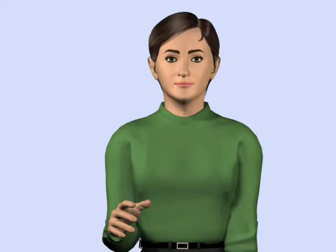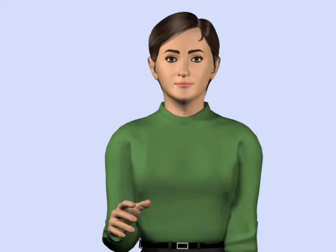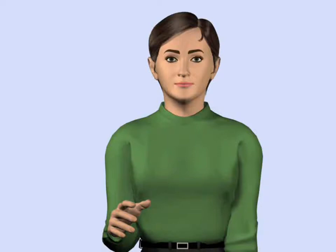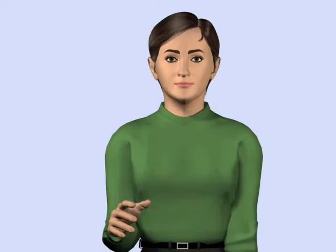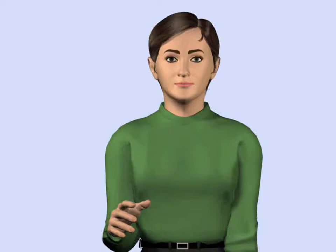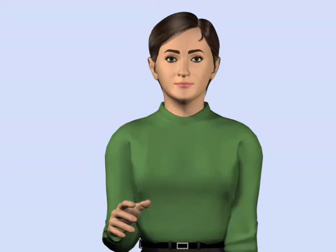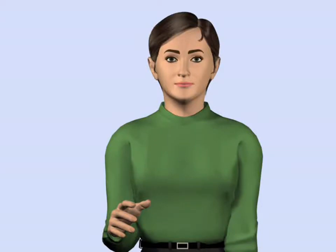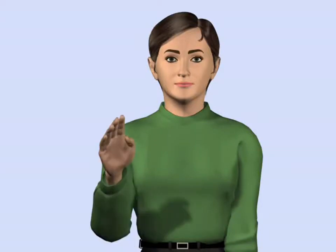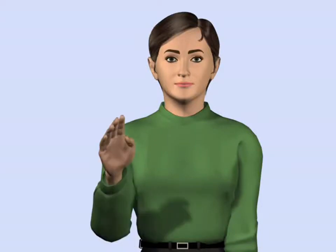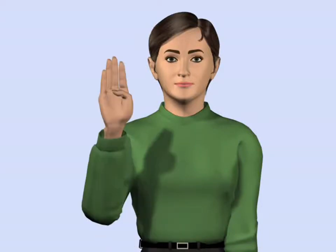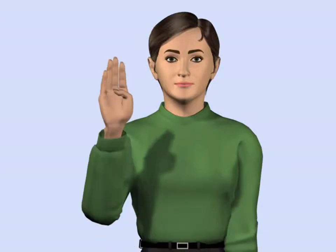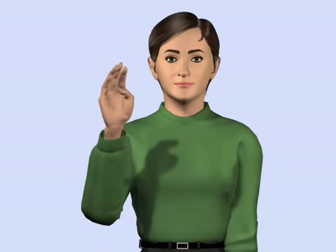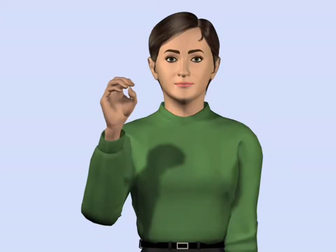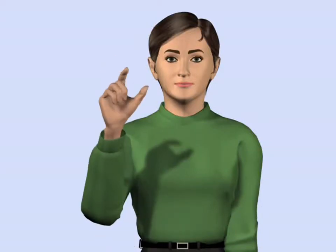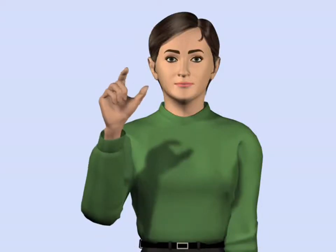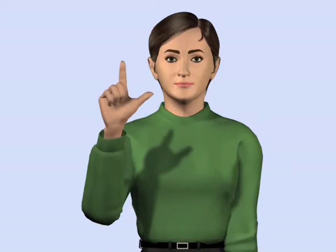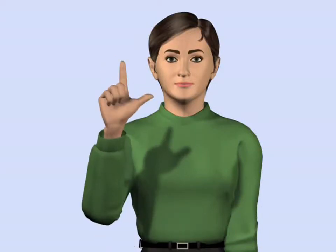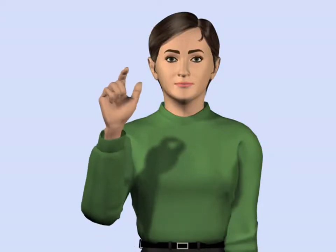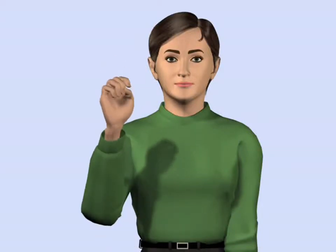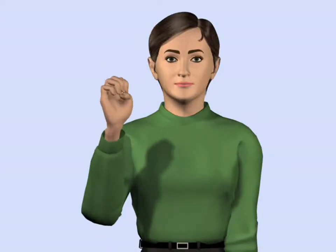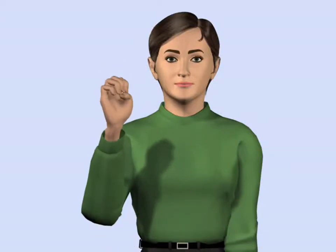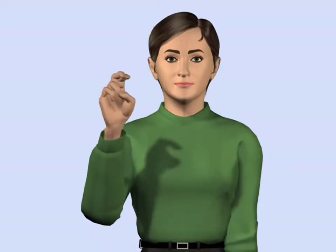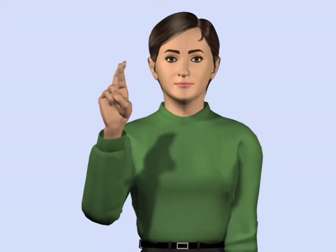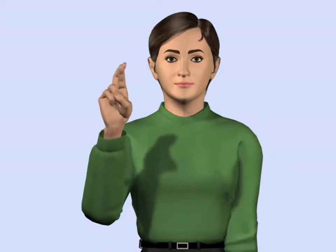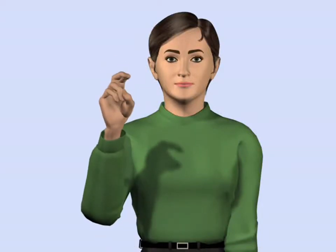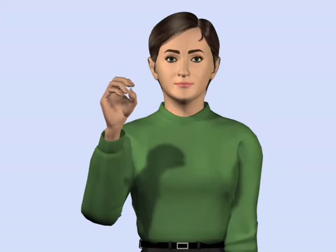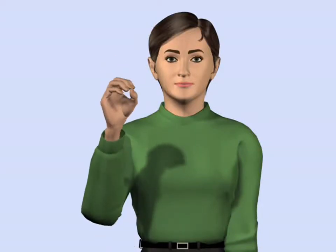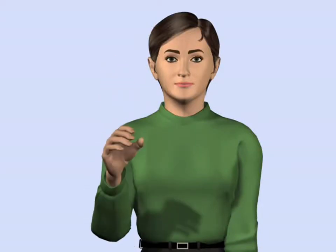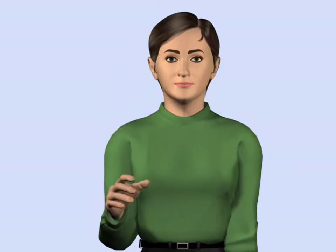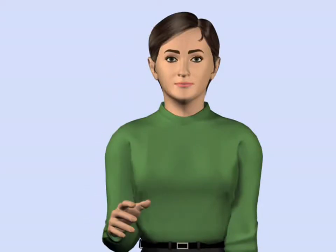bolero-dance